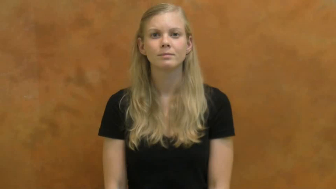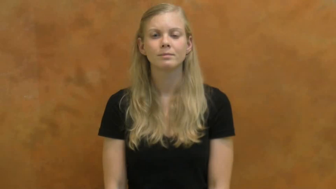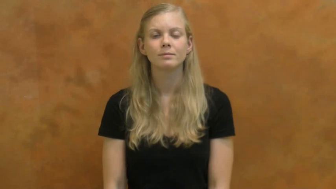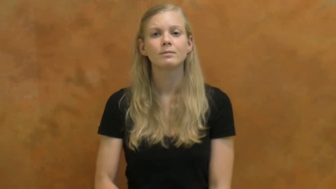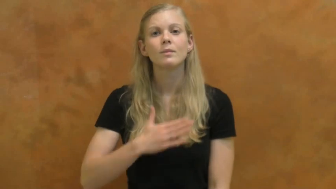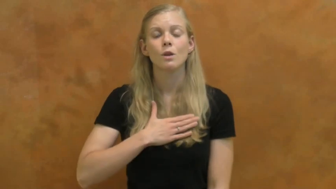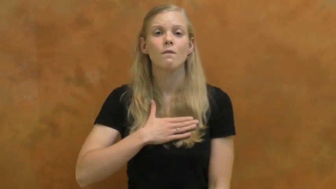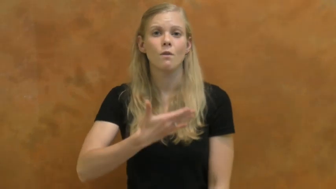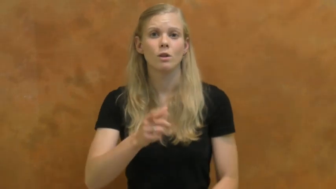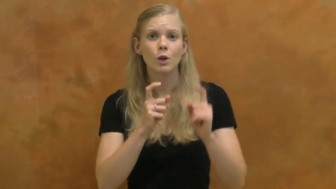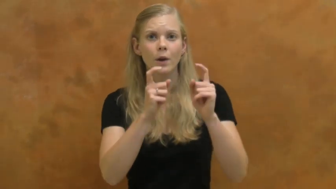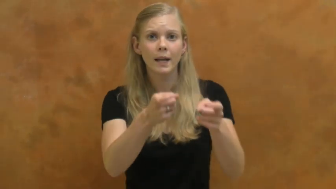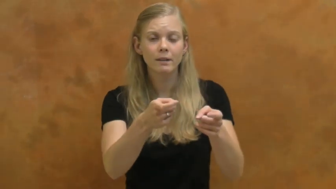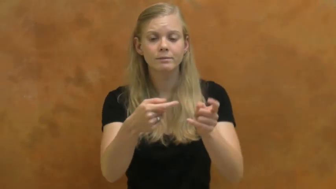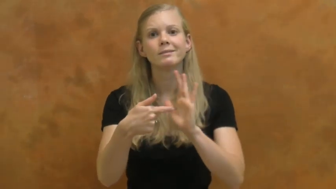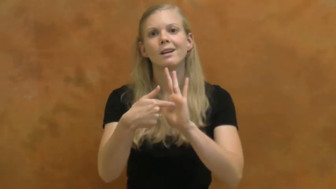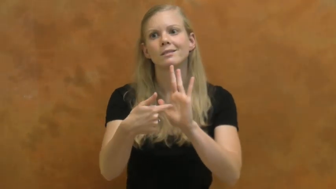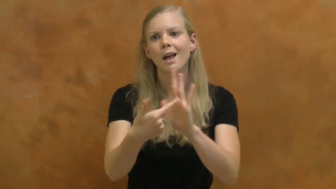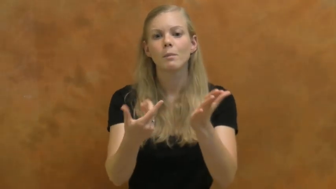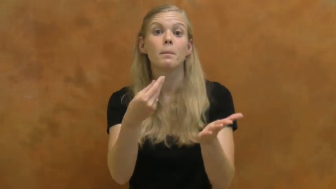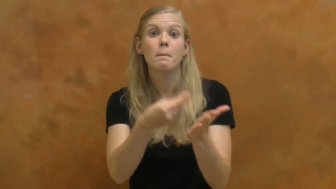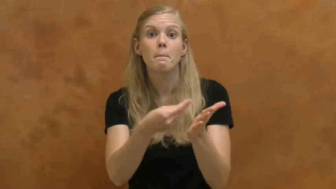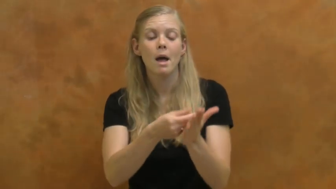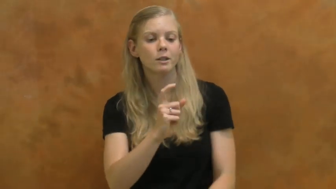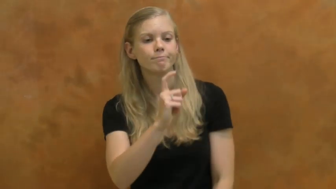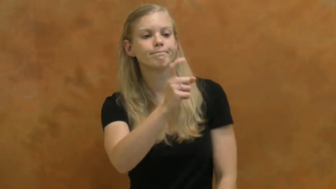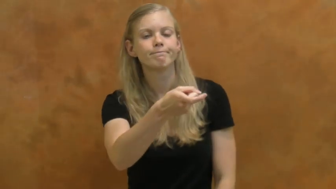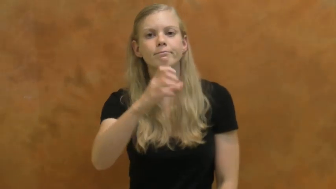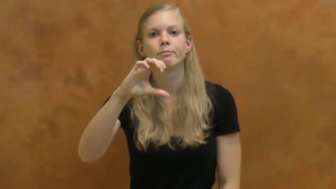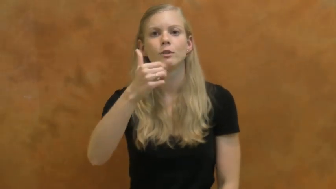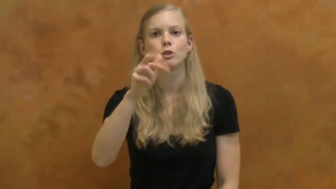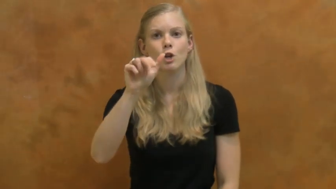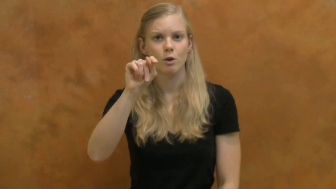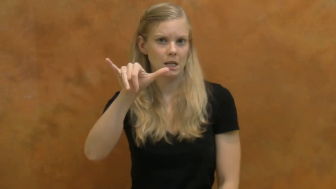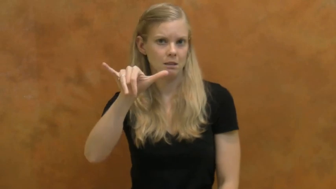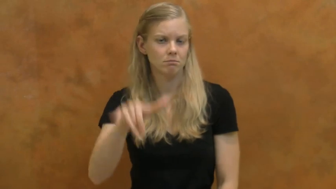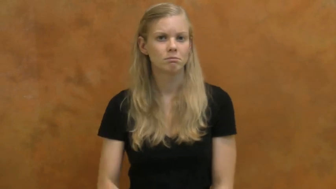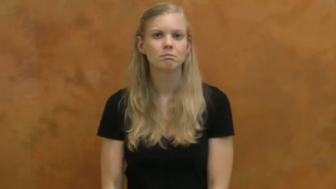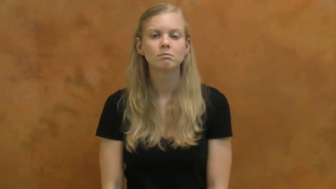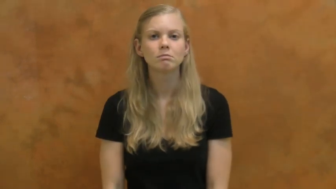contribution